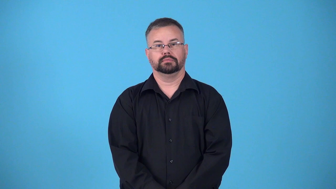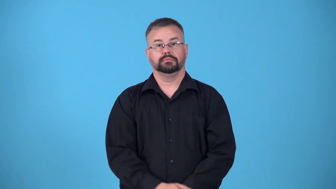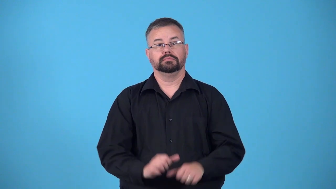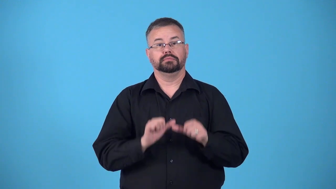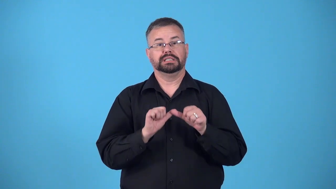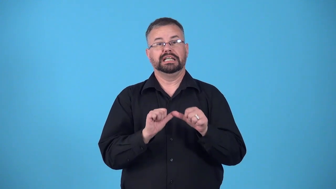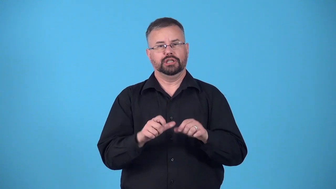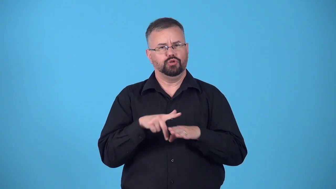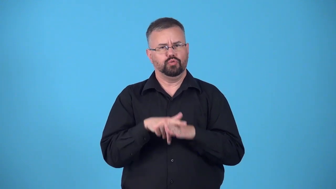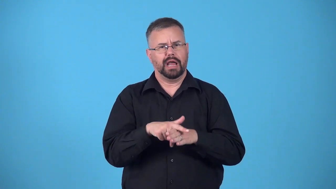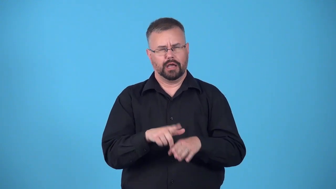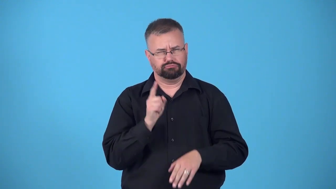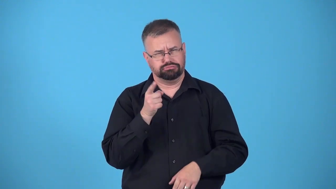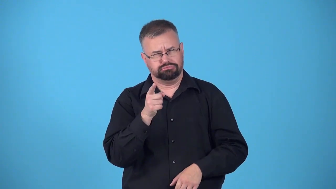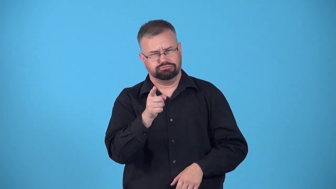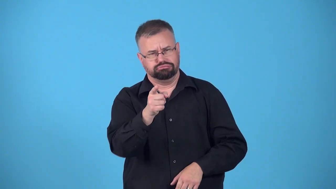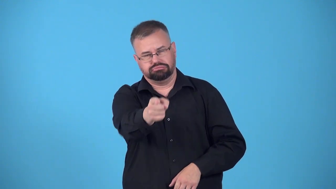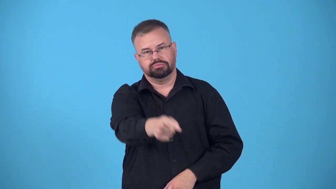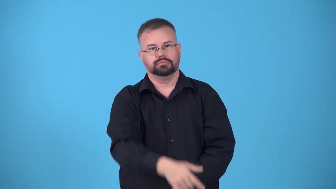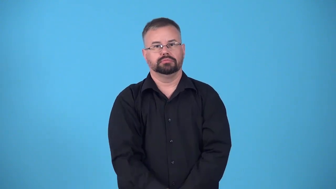ride on